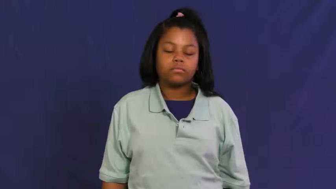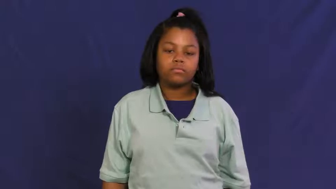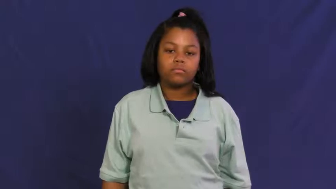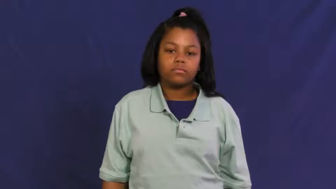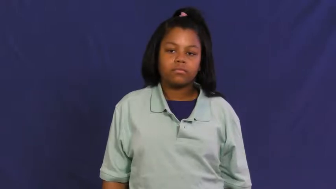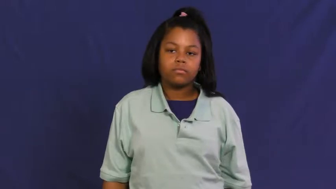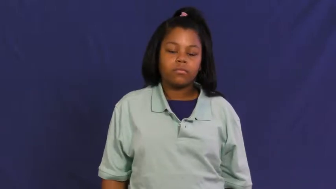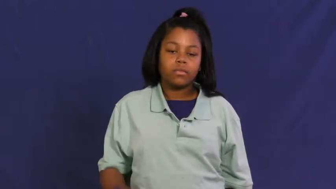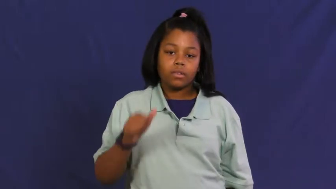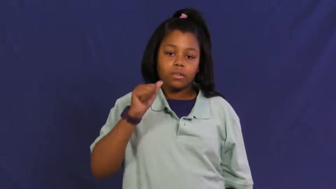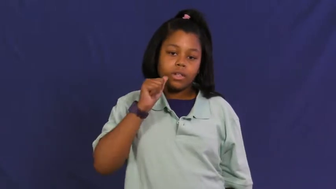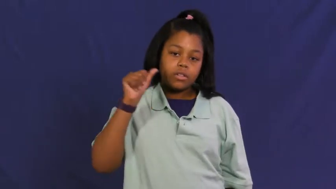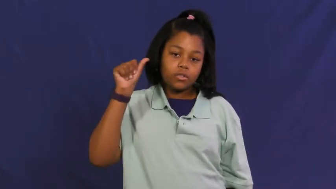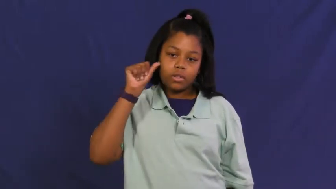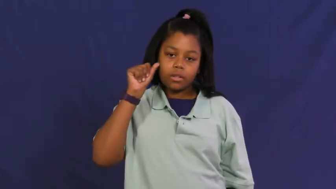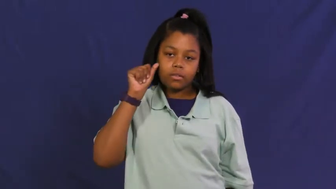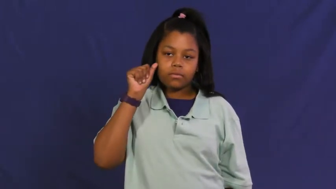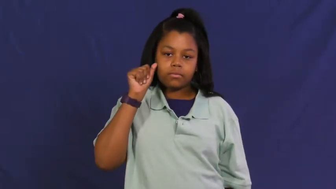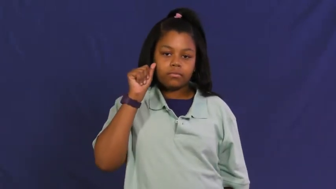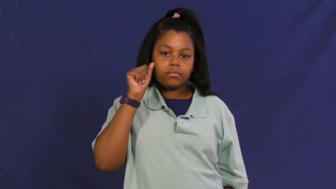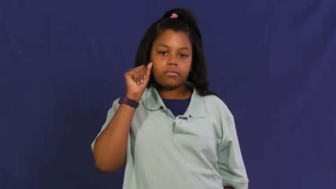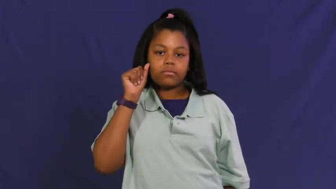yesterday